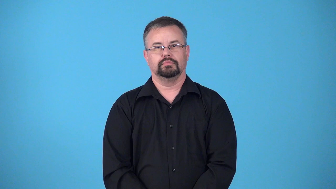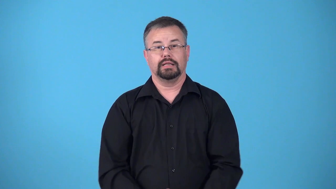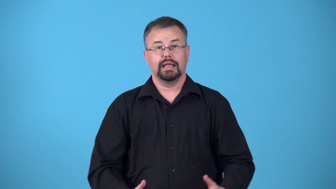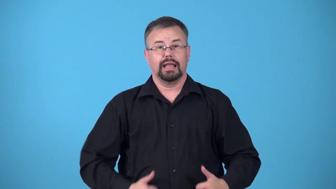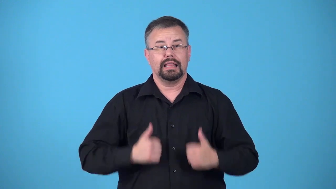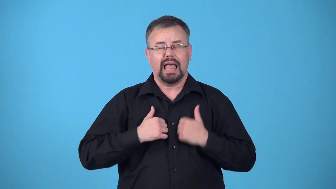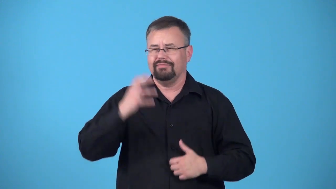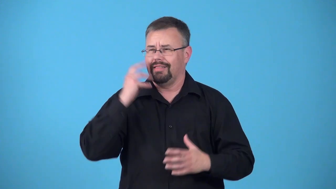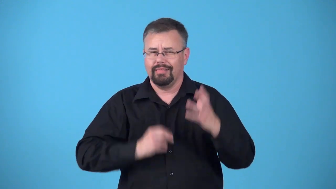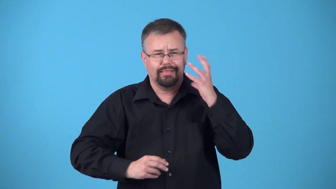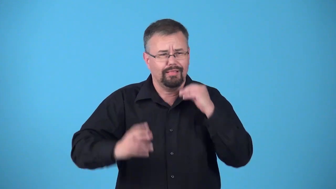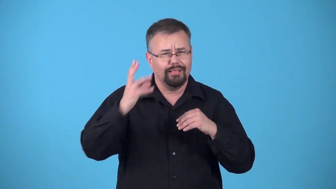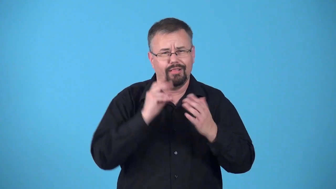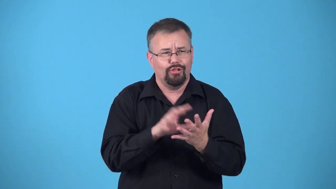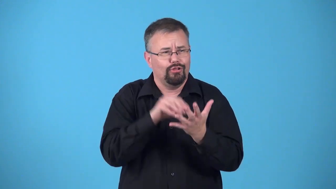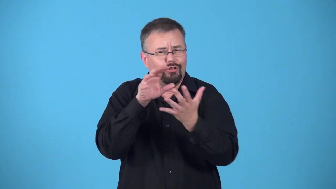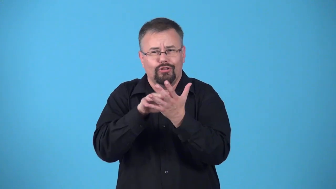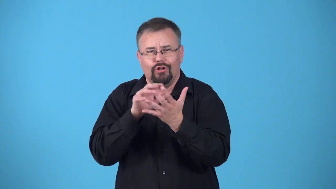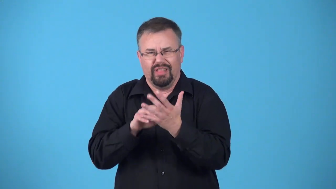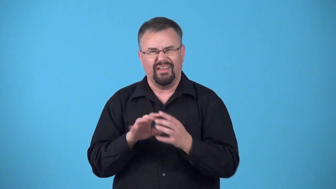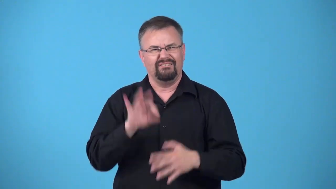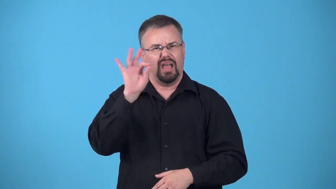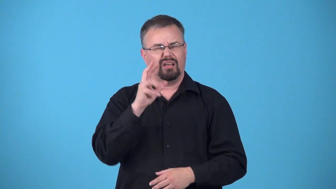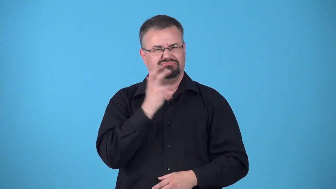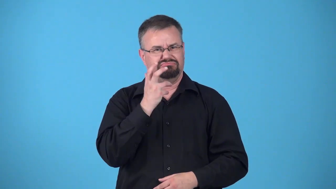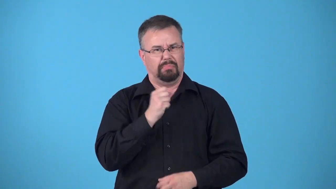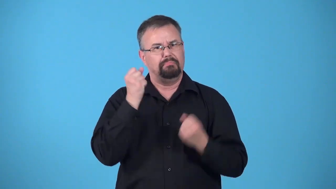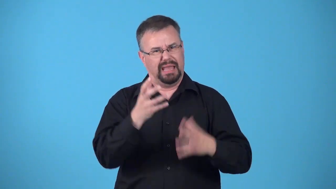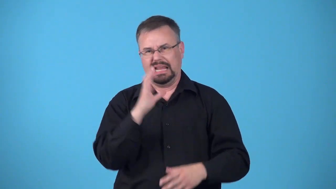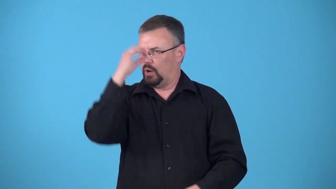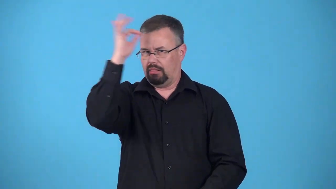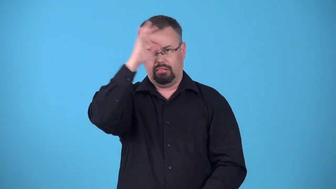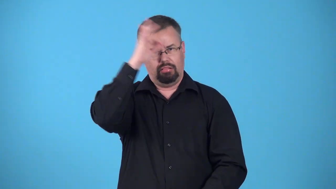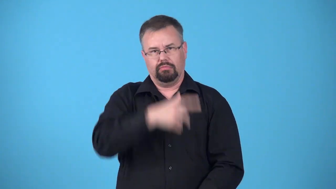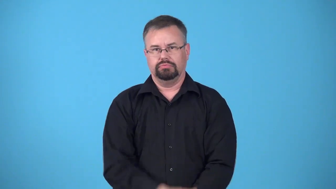the more we learn, the less we know